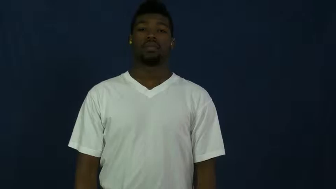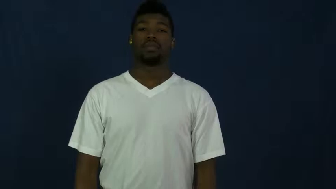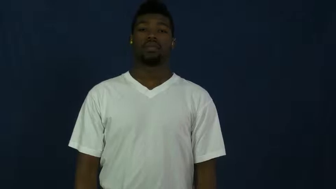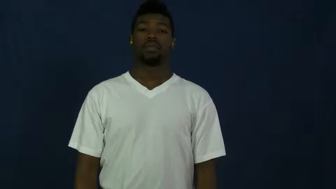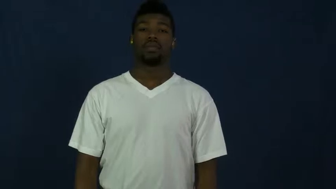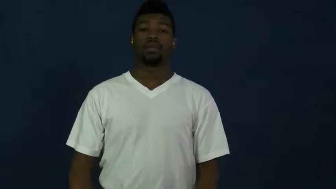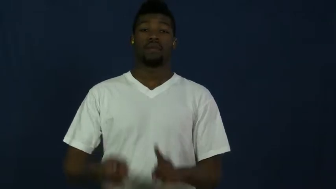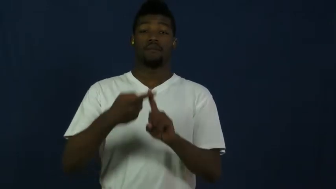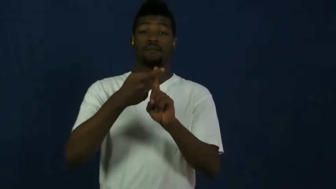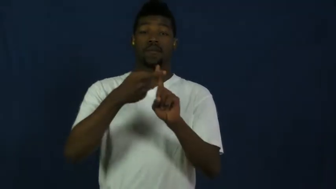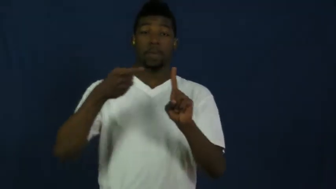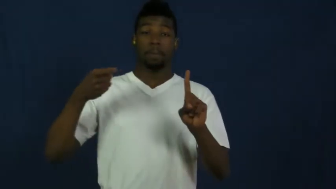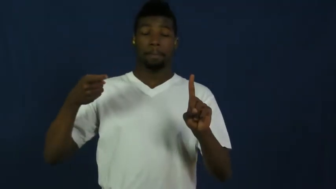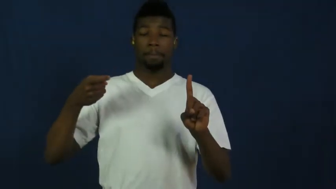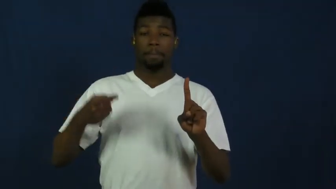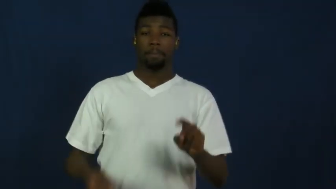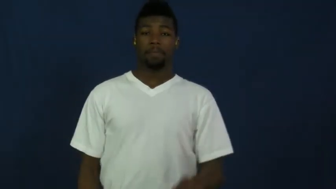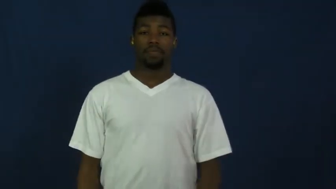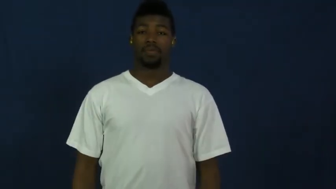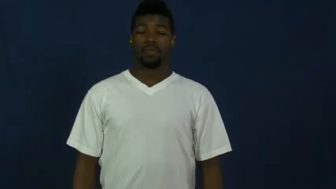from